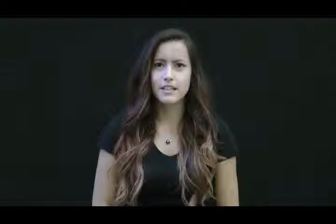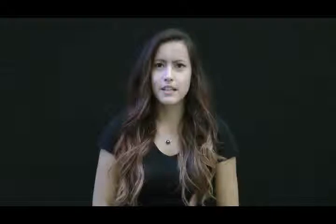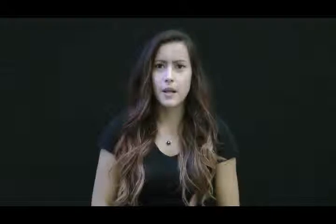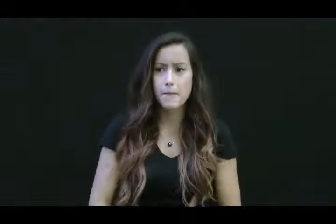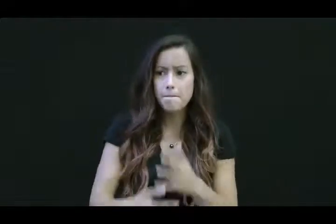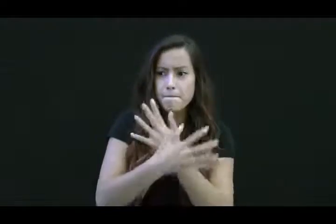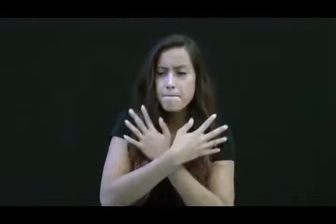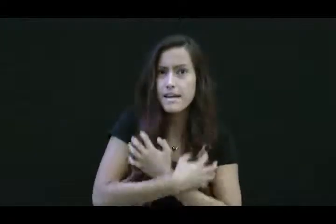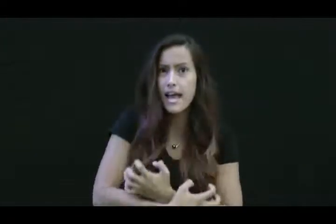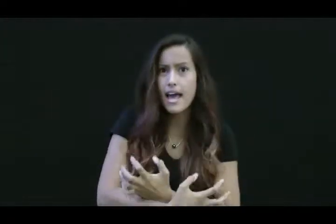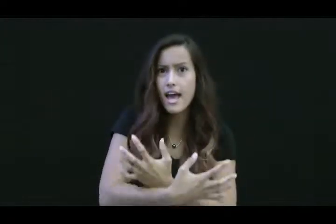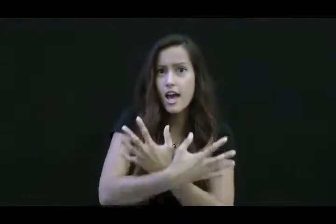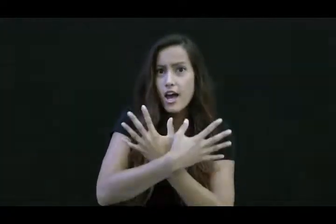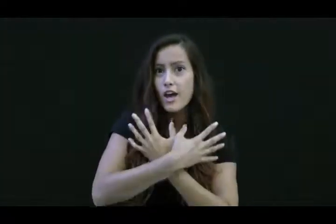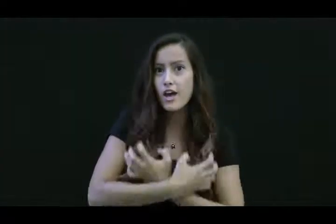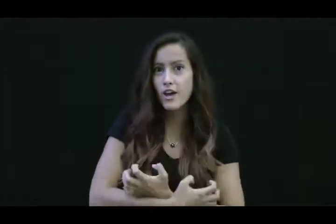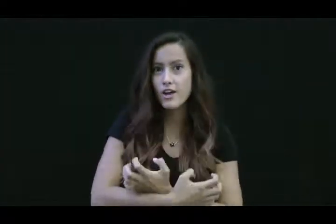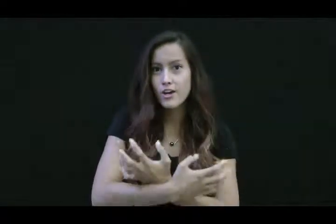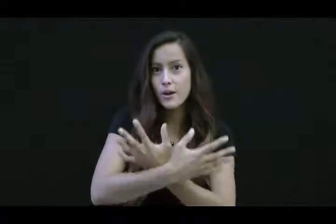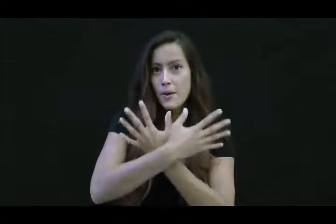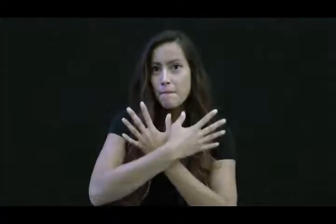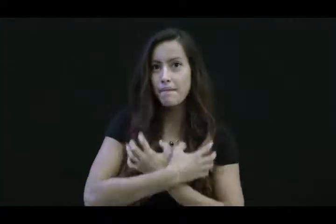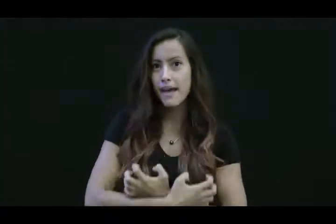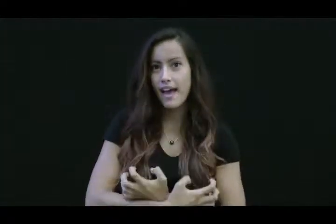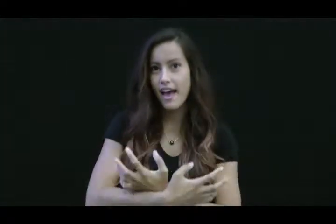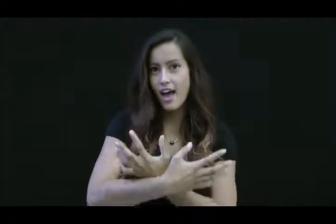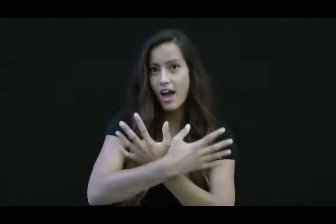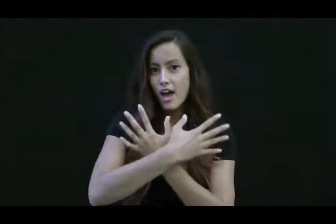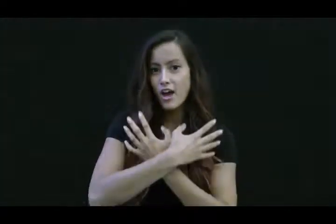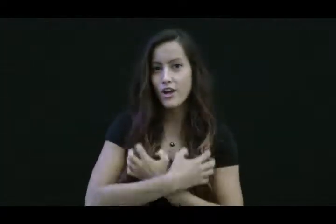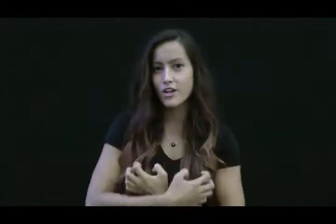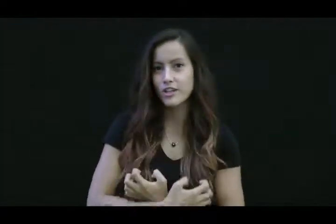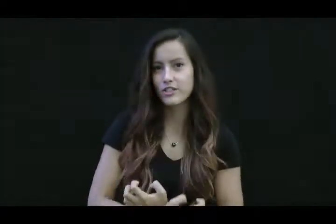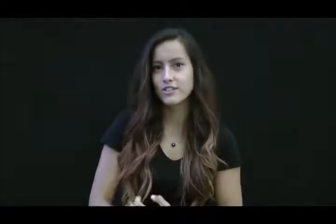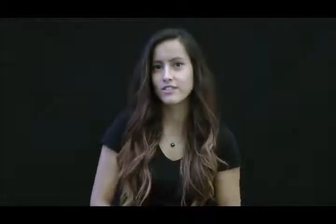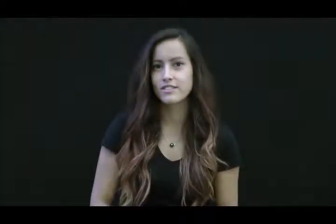bear